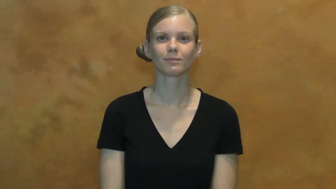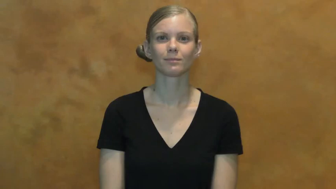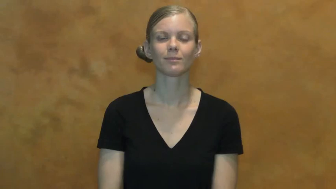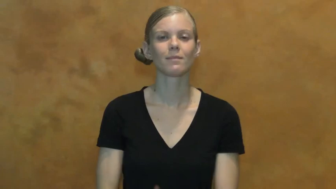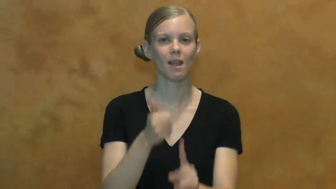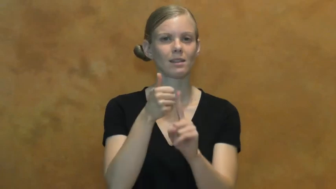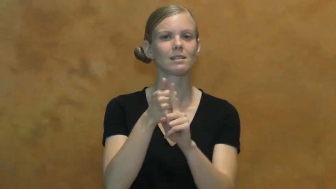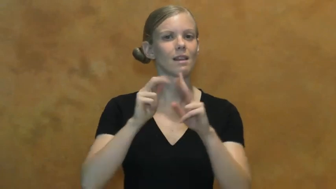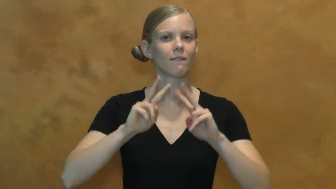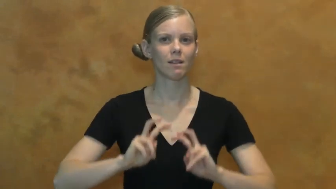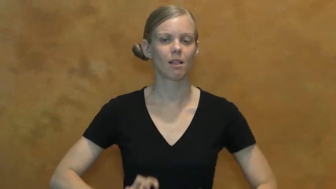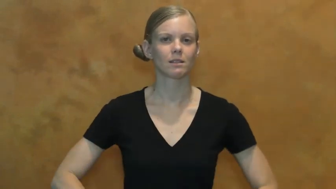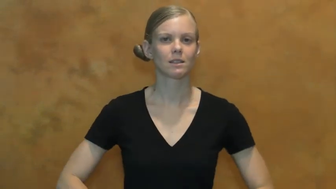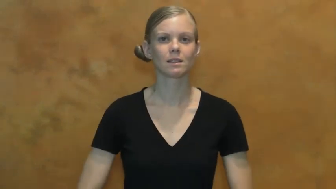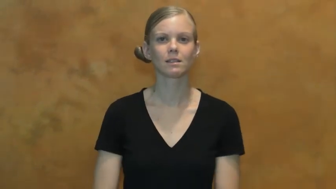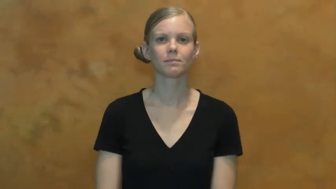self analysis